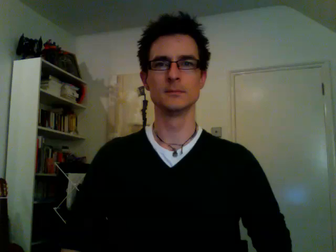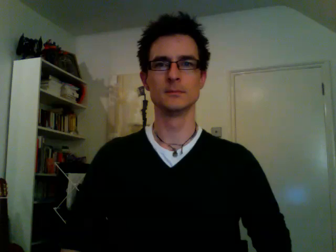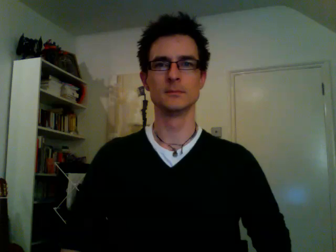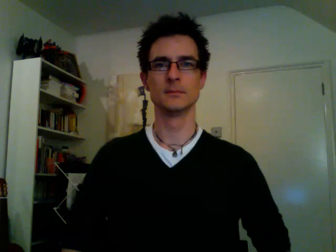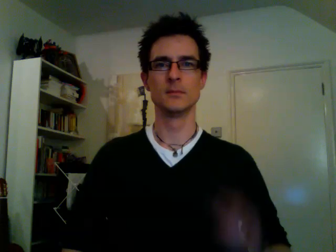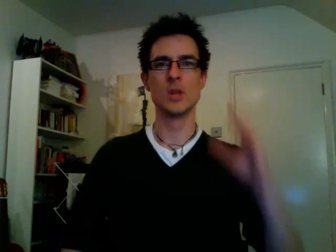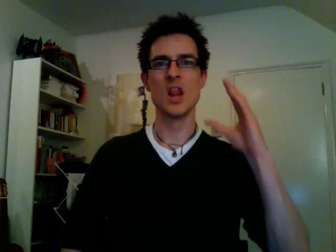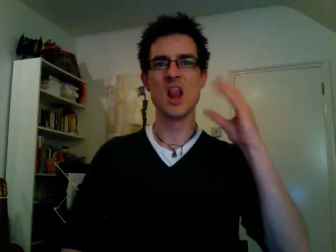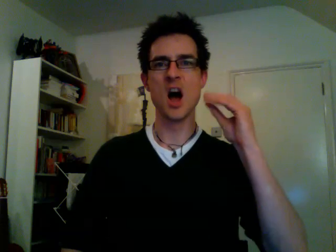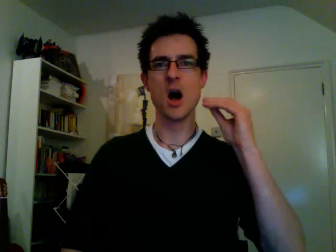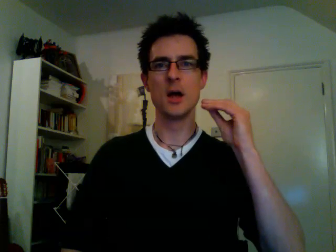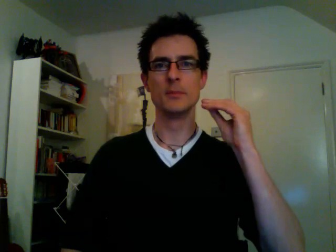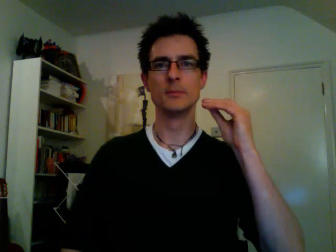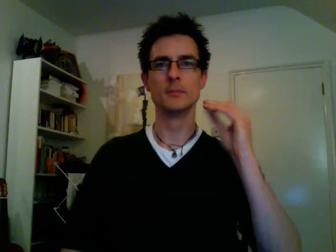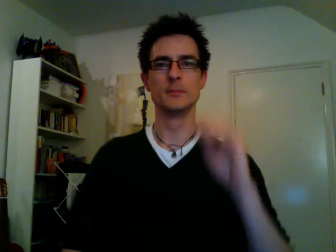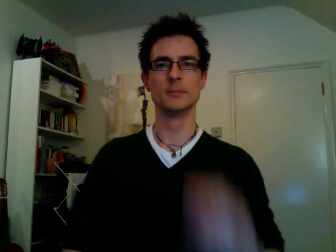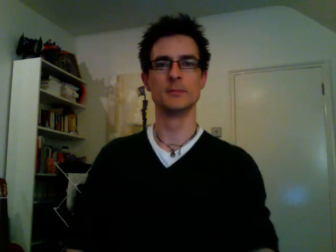lime